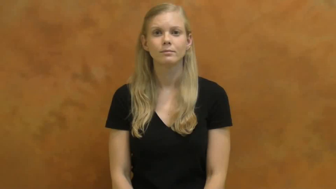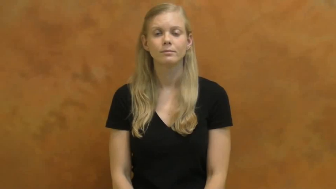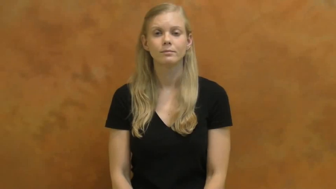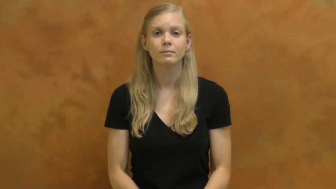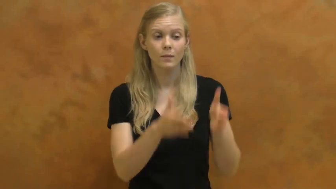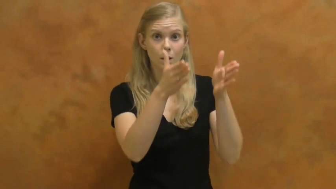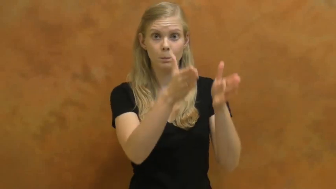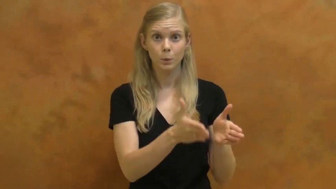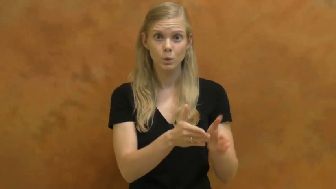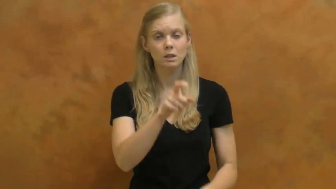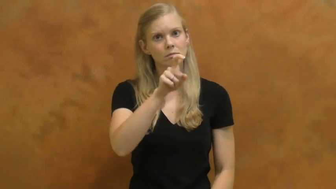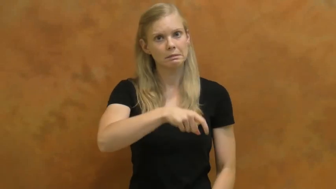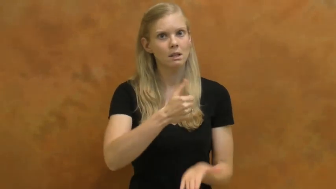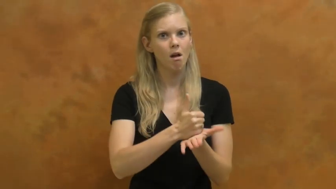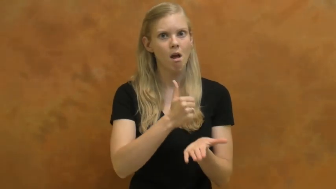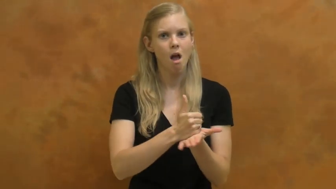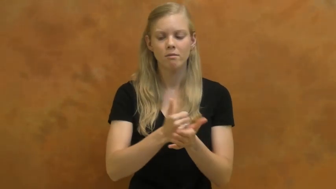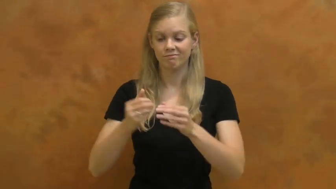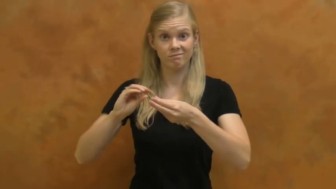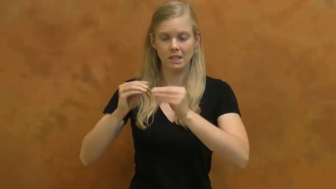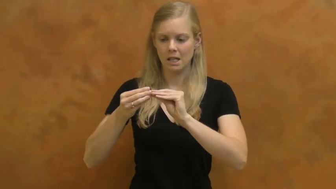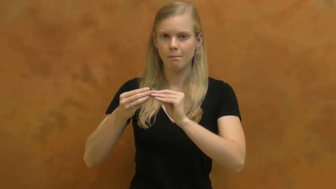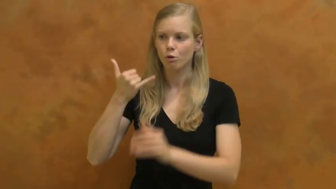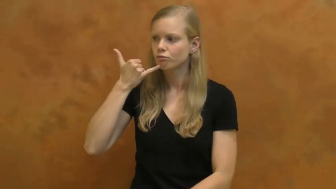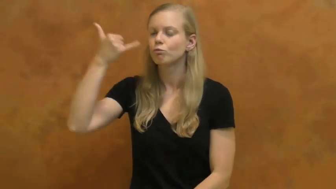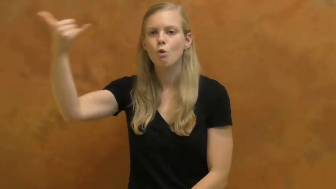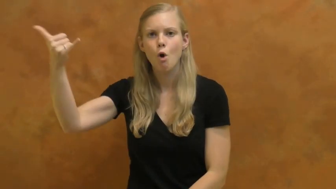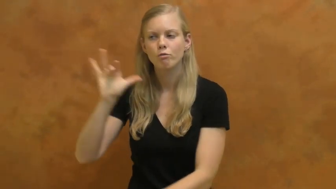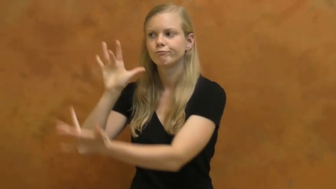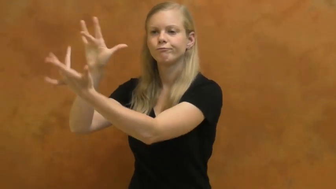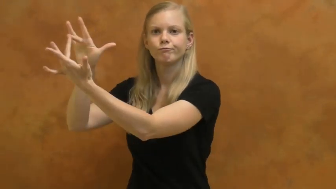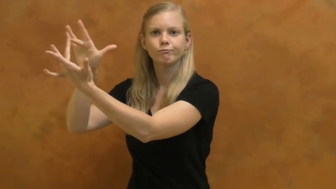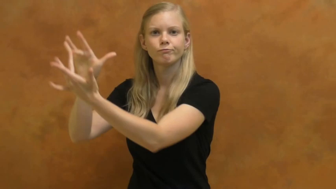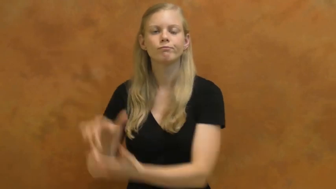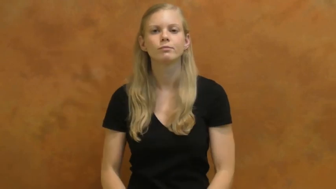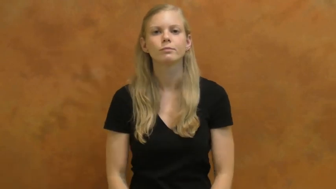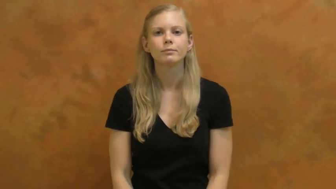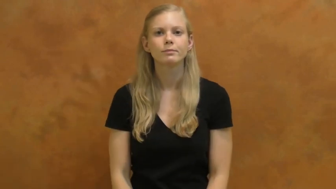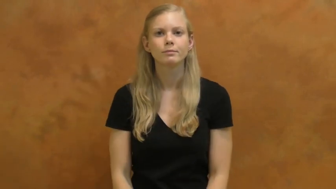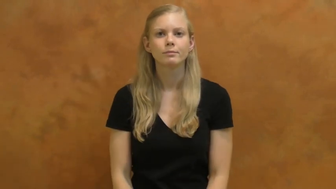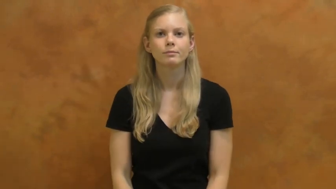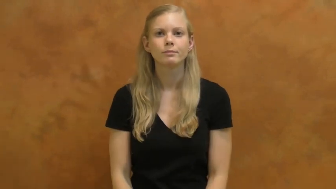emergency help line